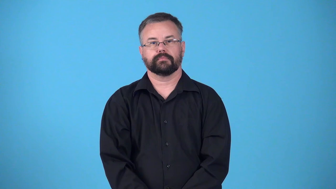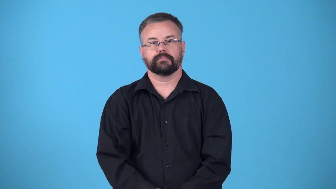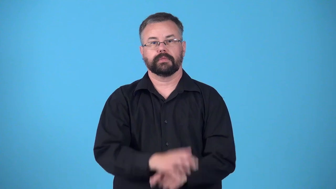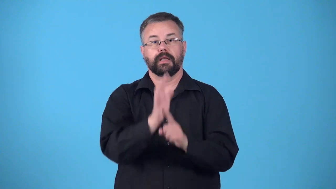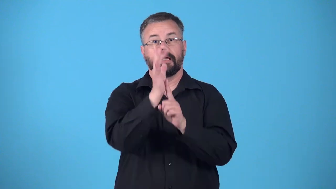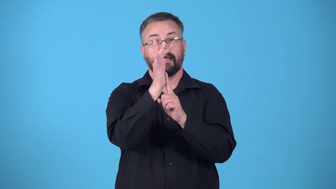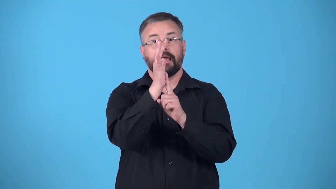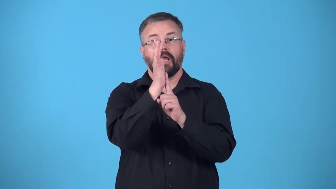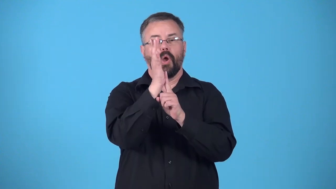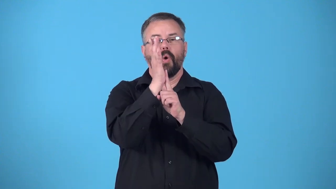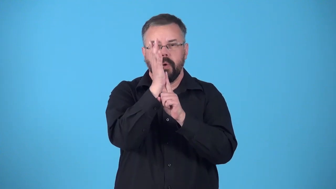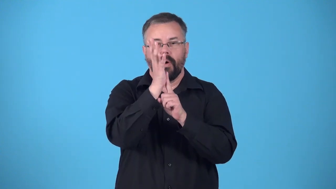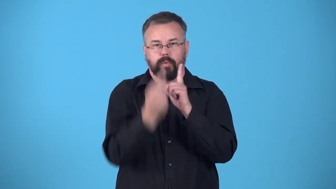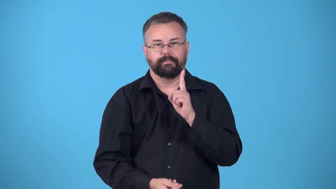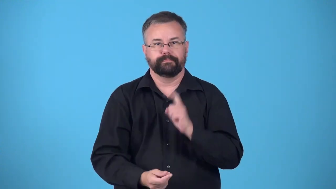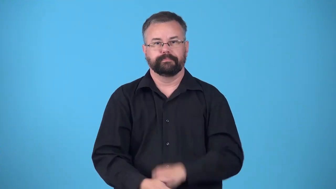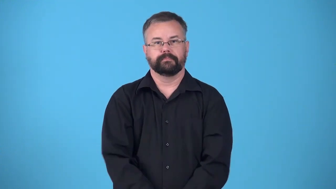blow out